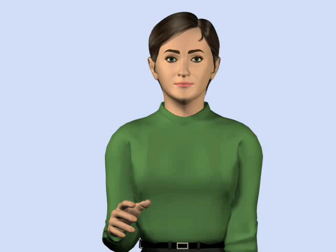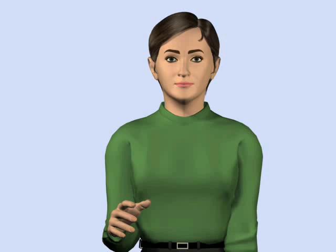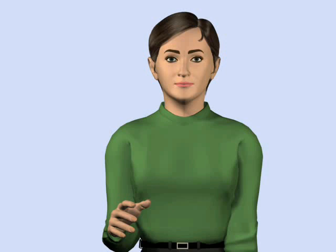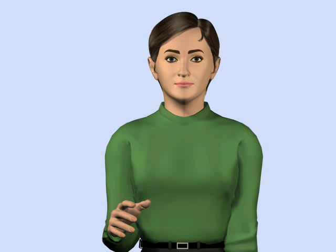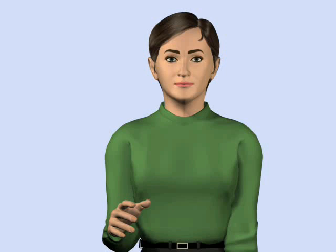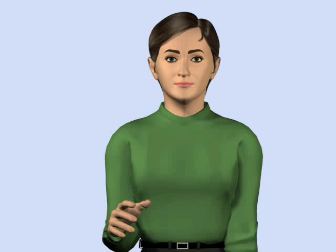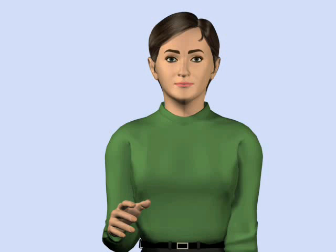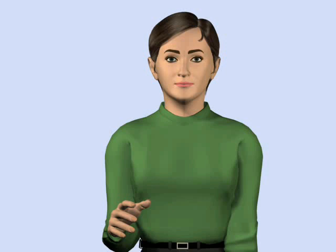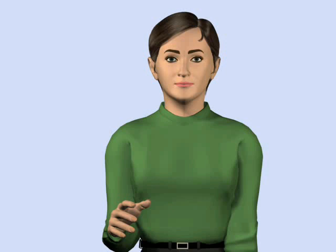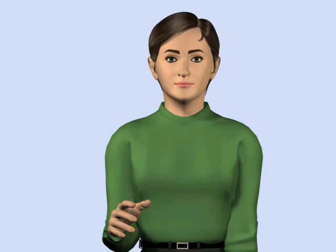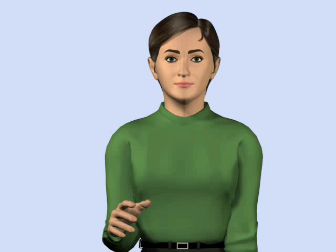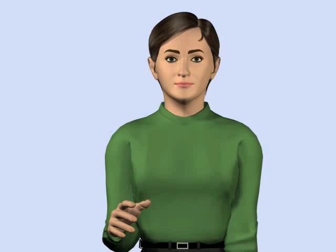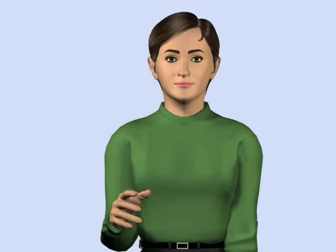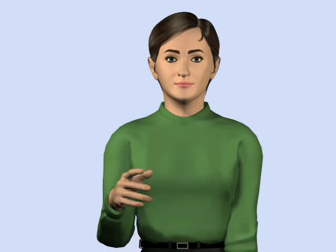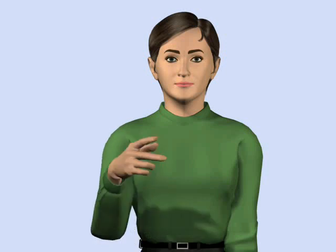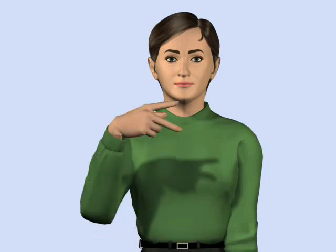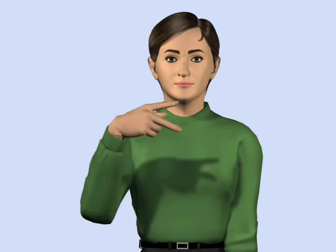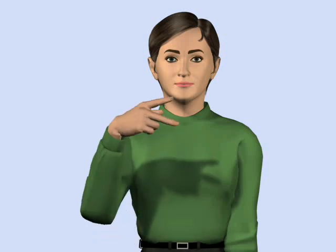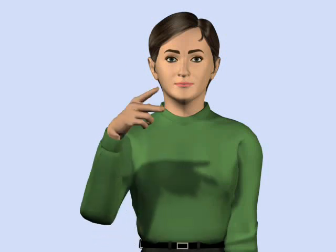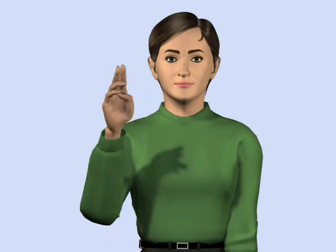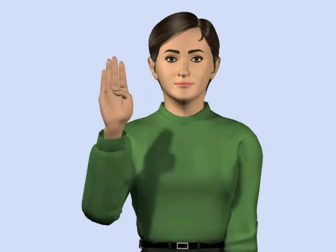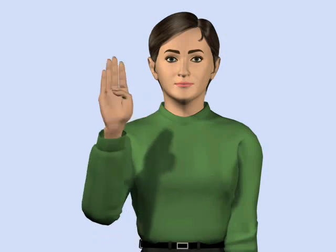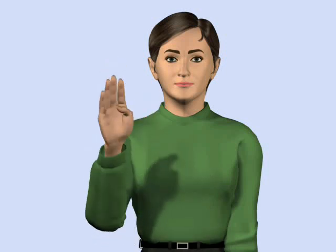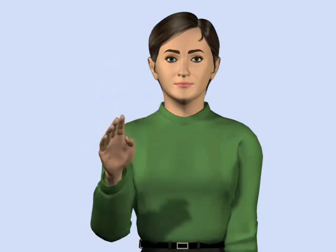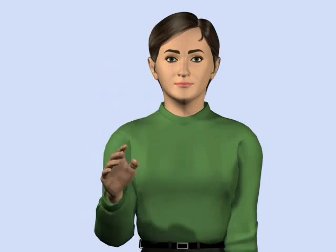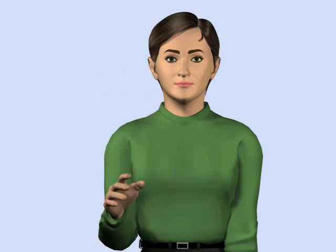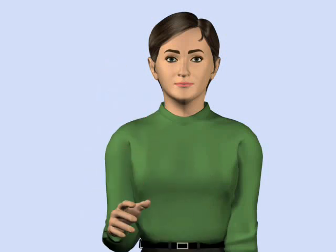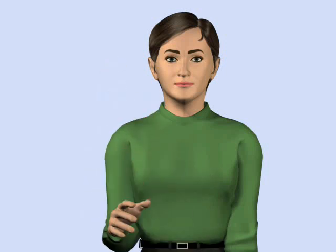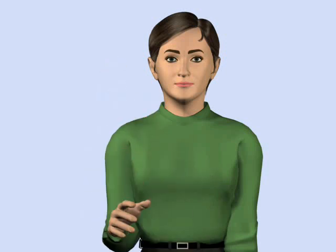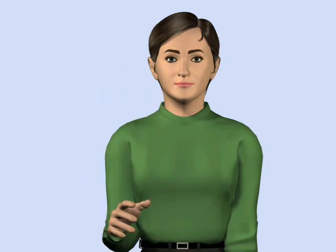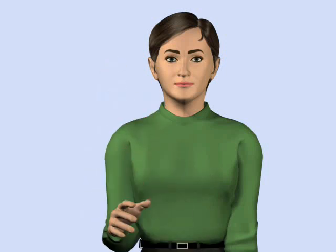Pine Bluff,AR